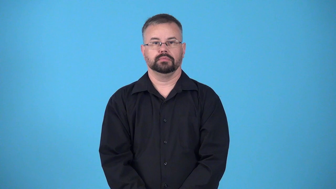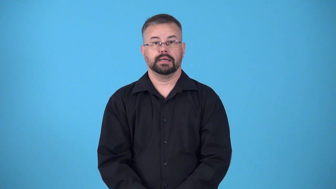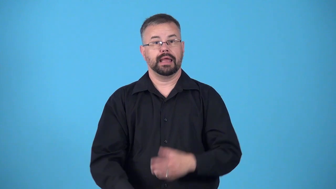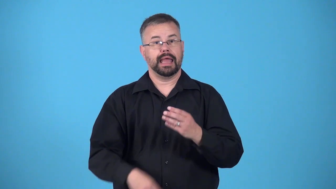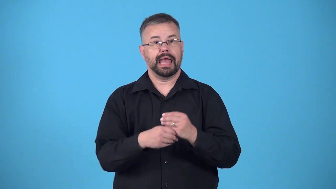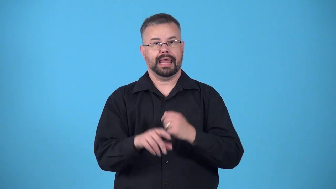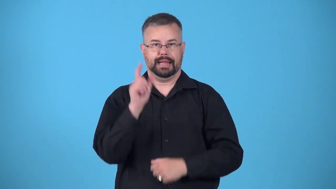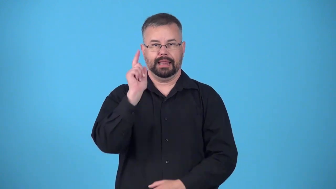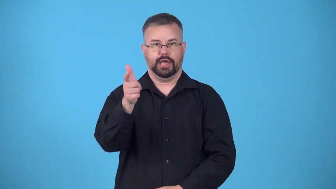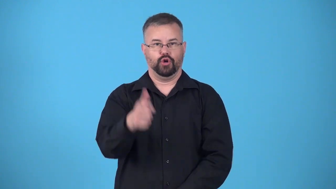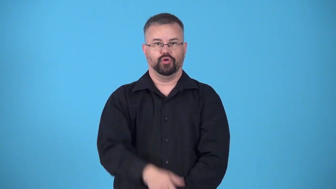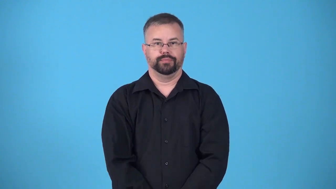secondary